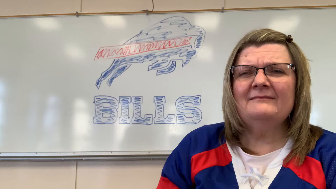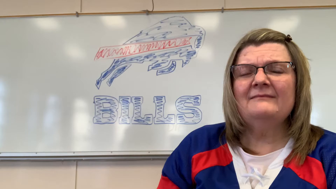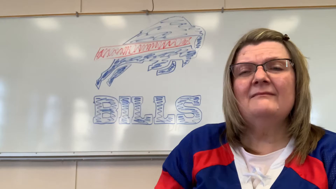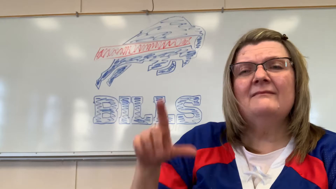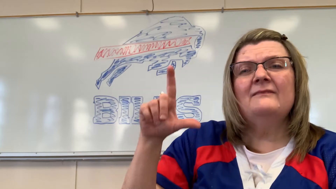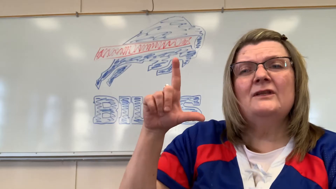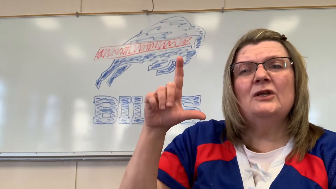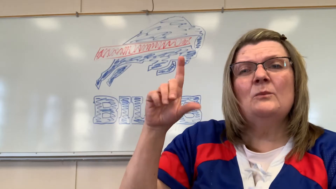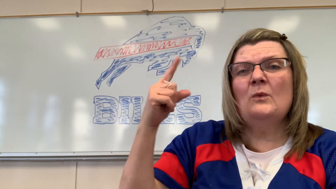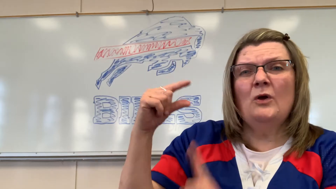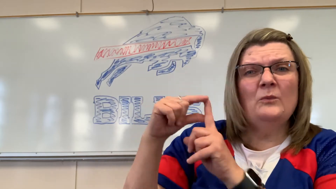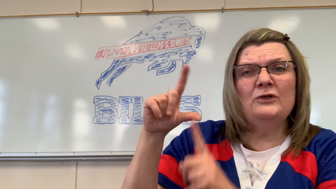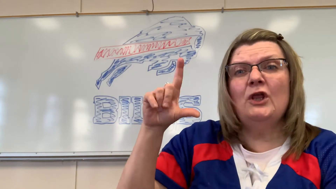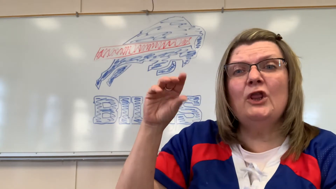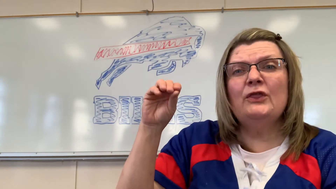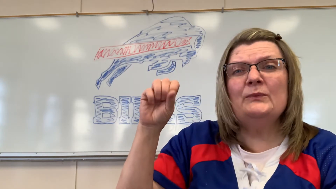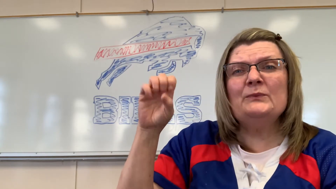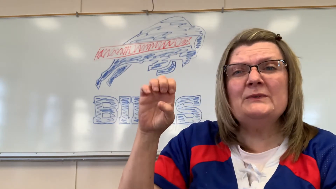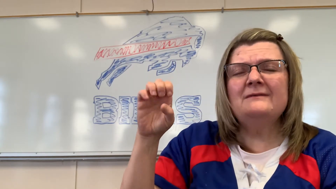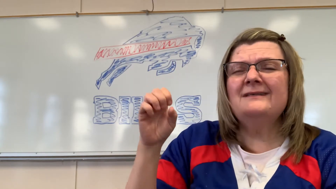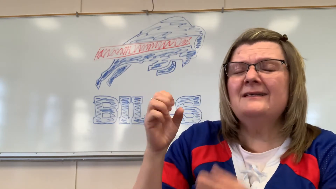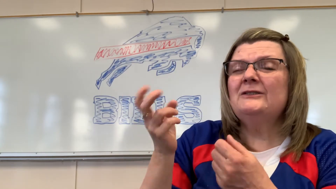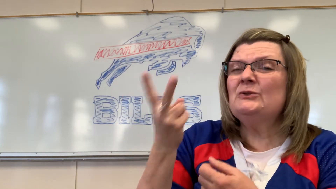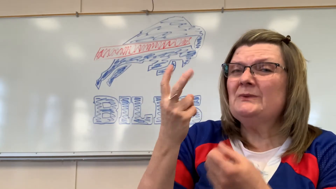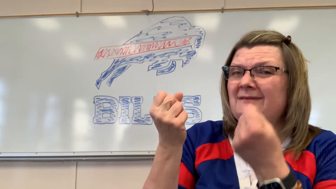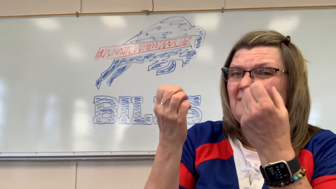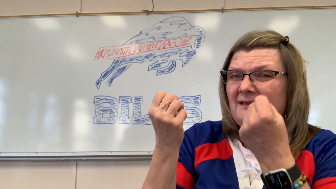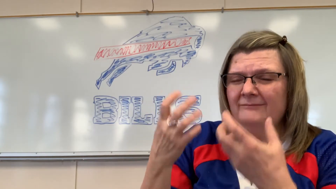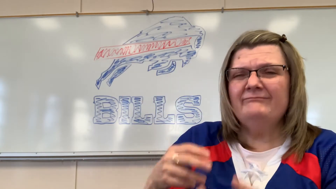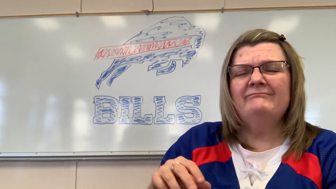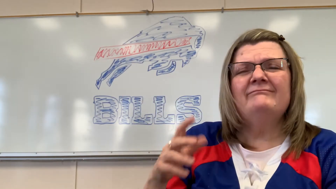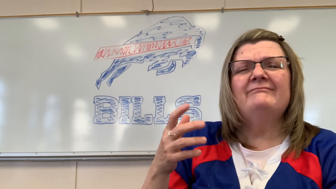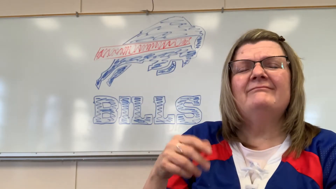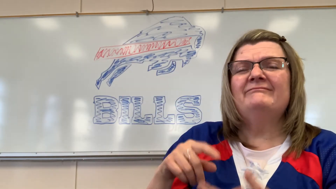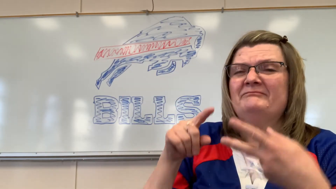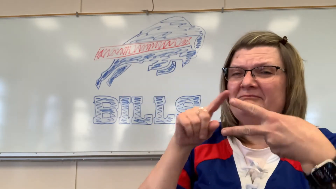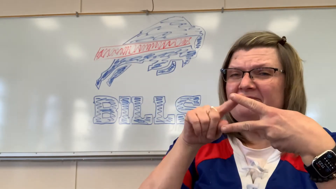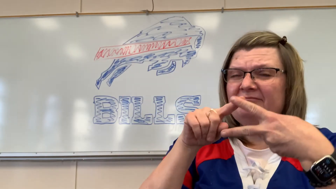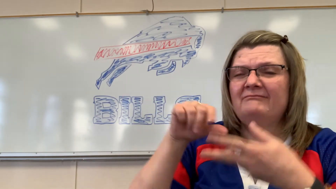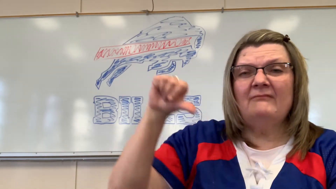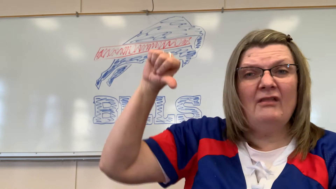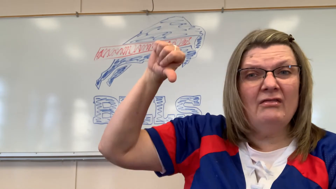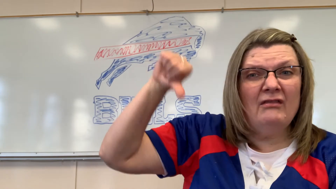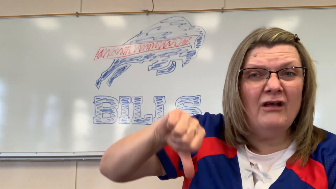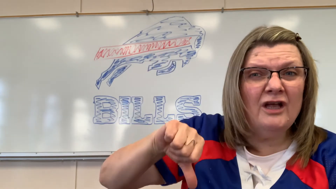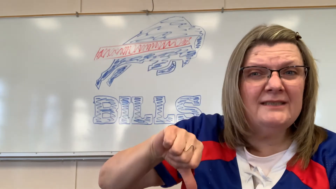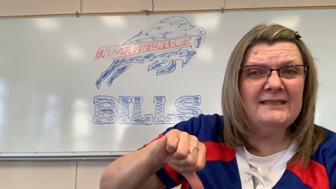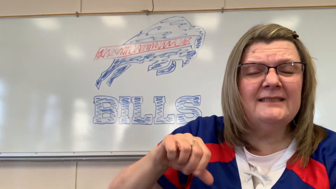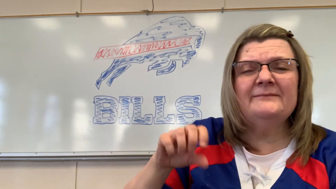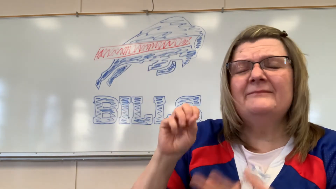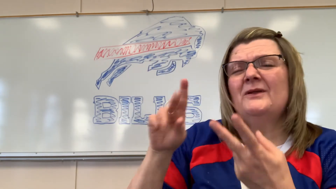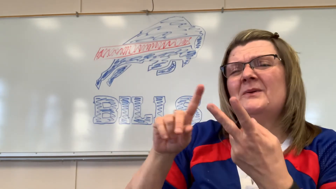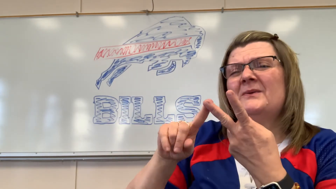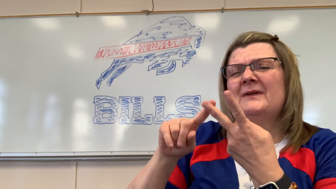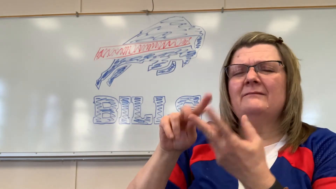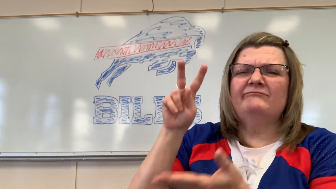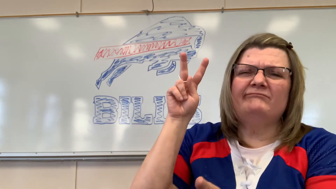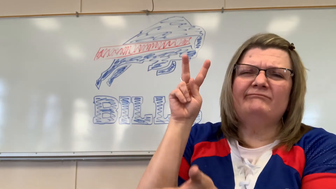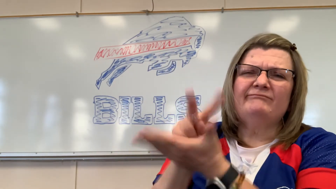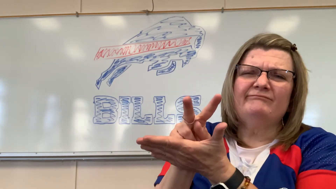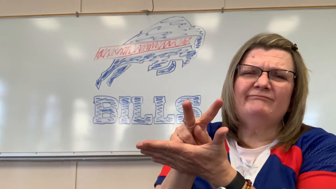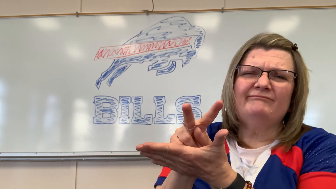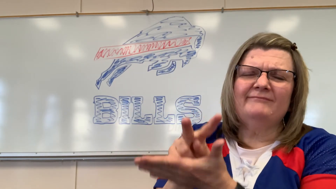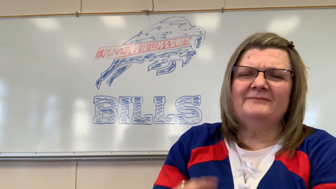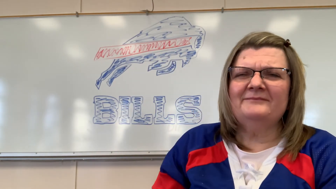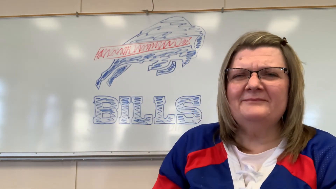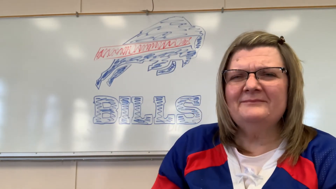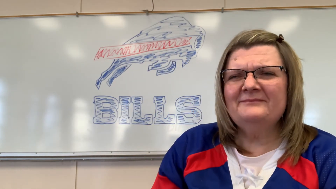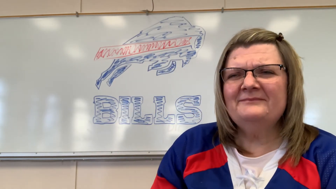Lose